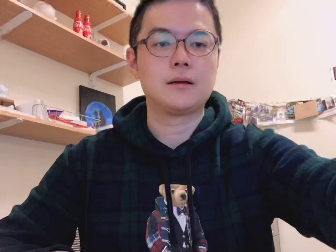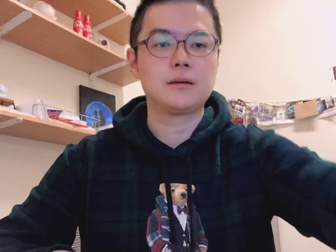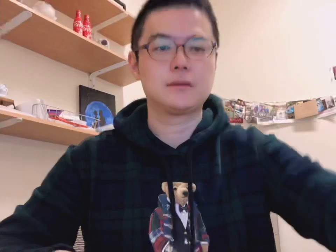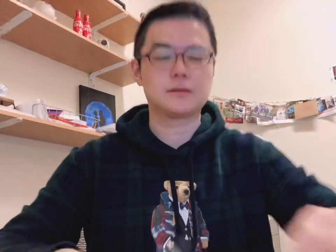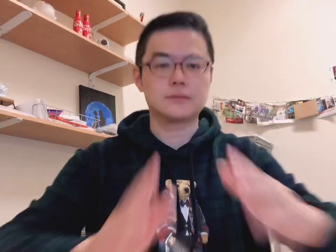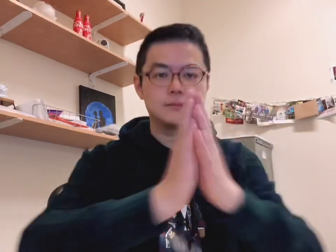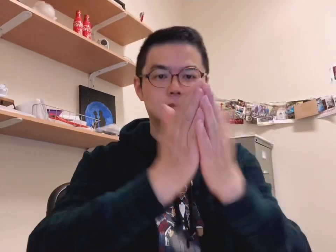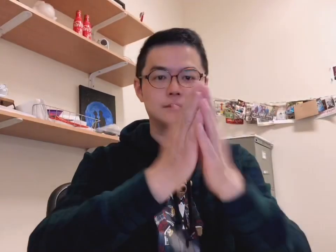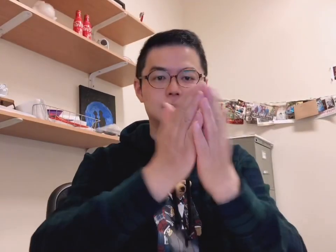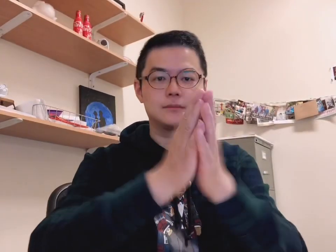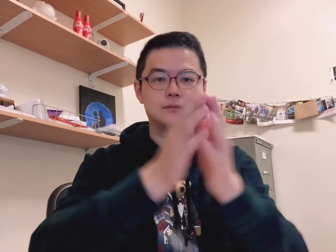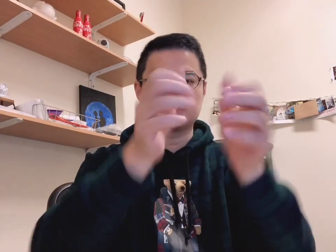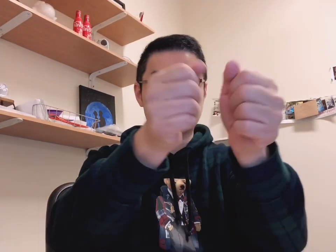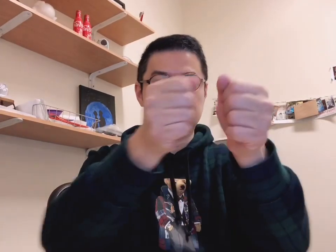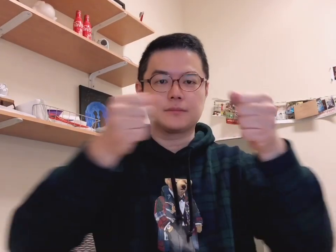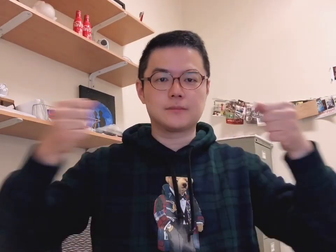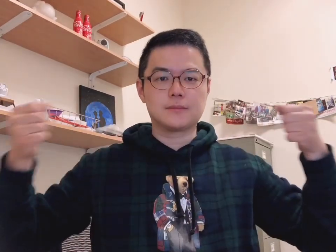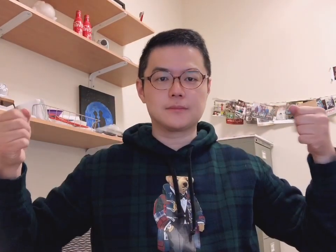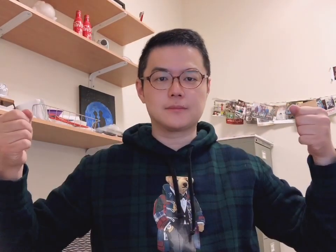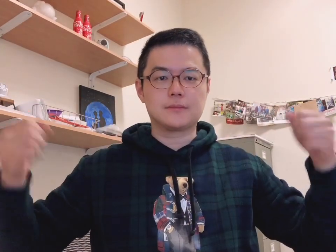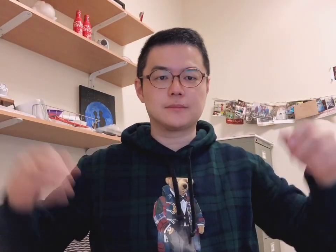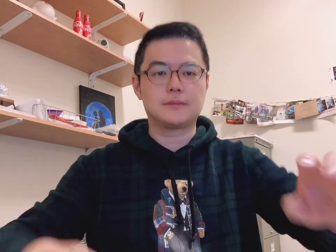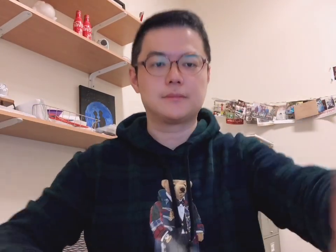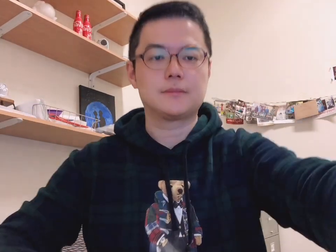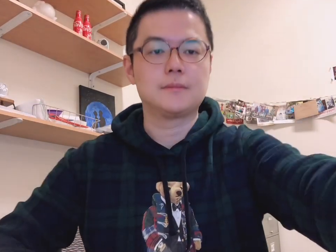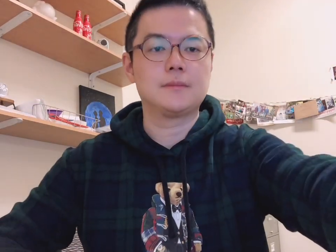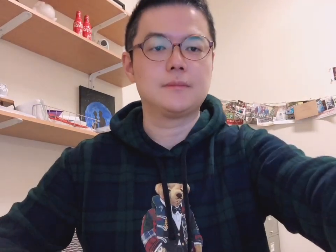Bookshelf